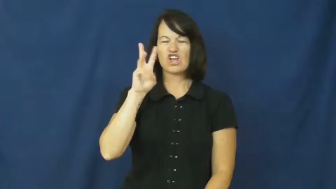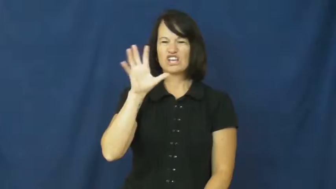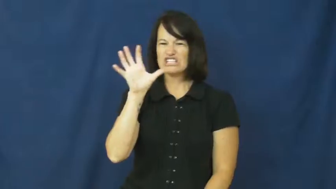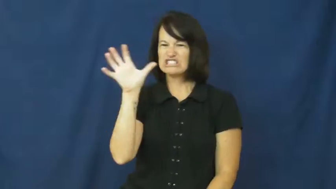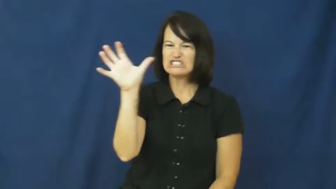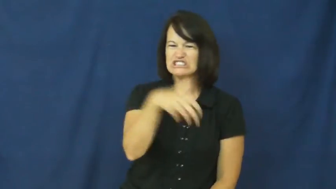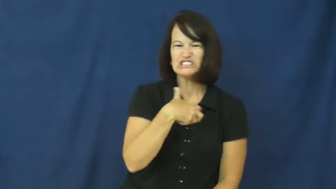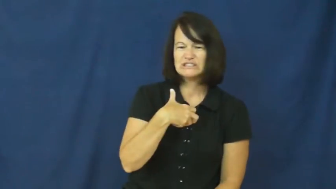claw,scratch